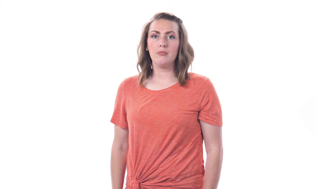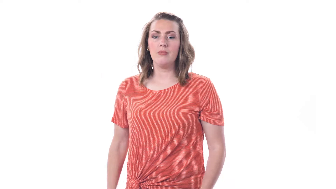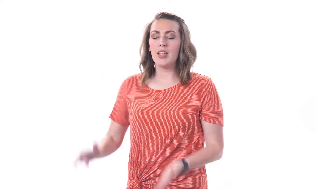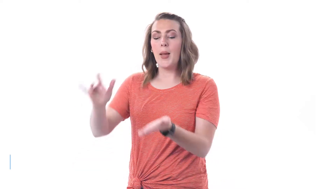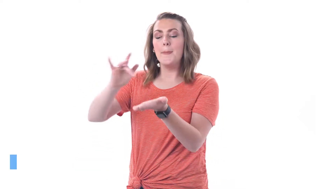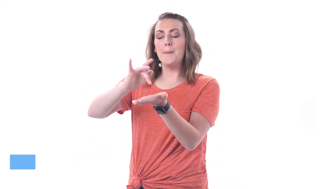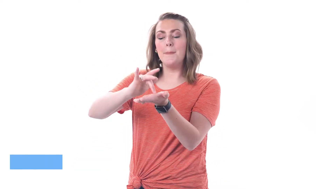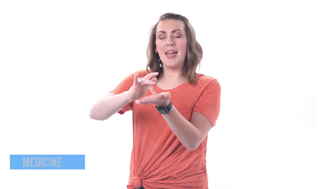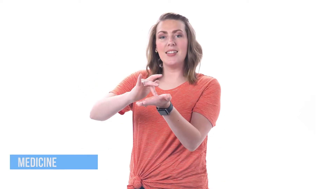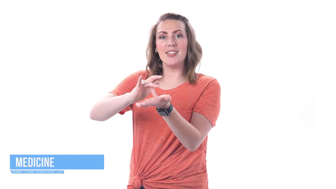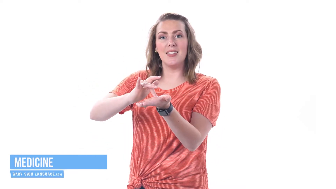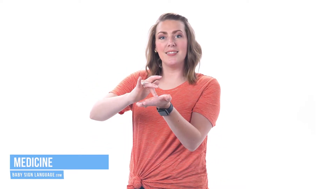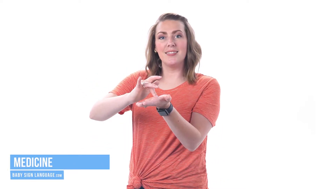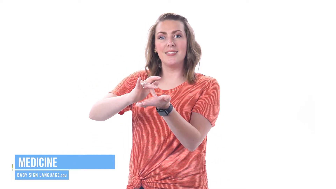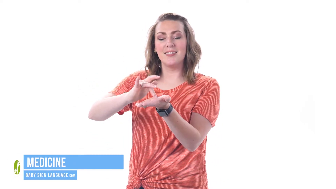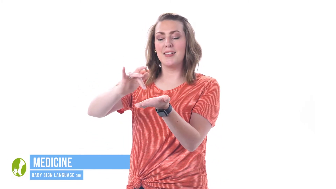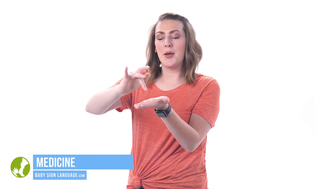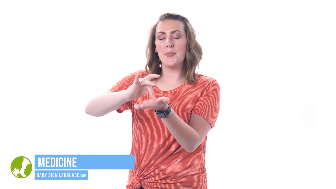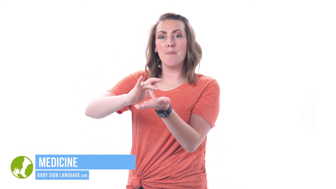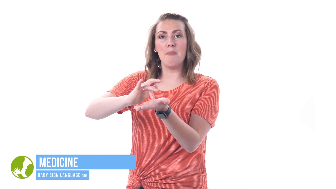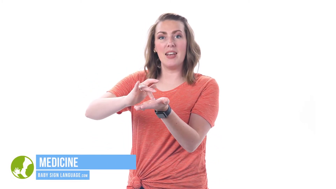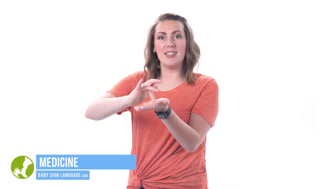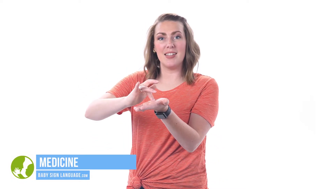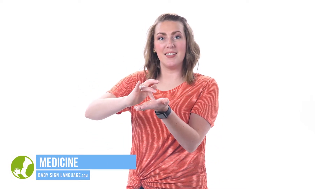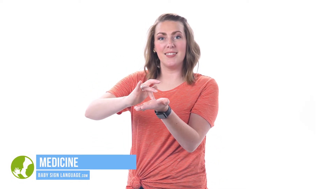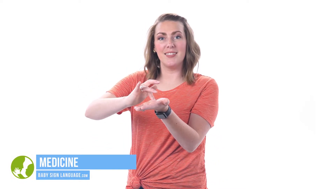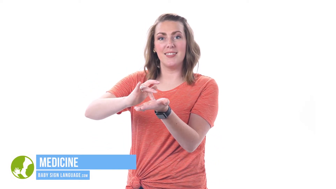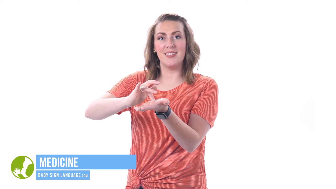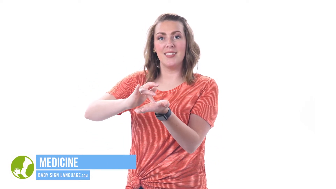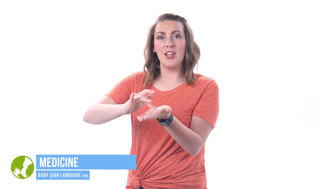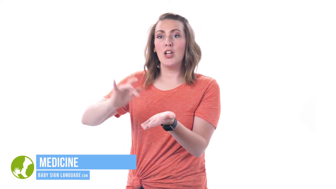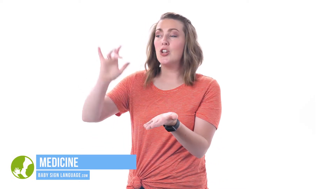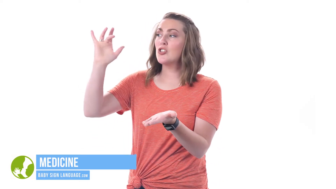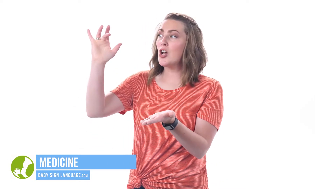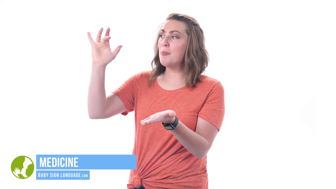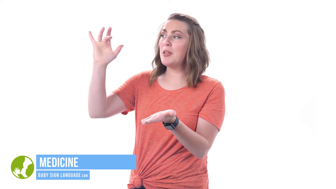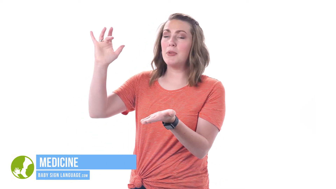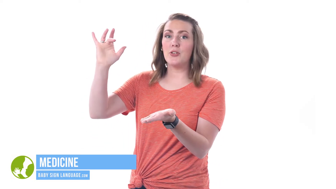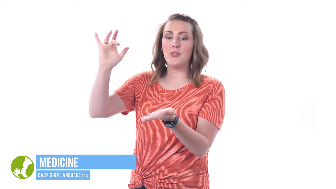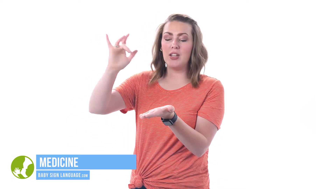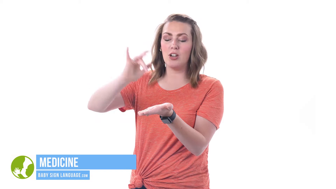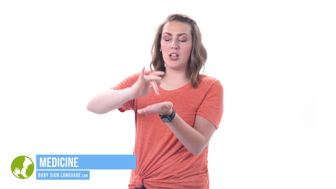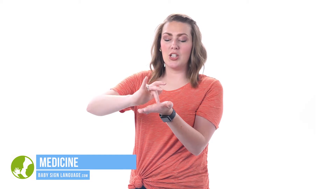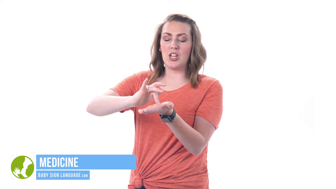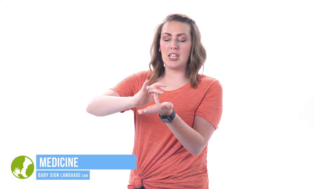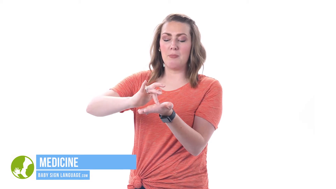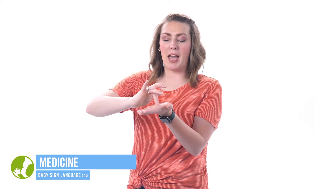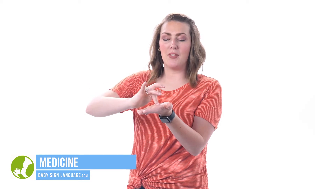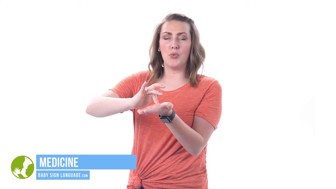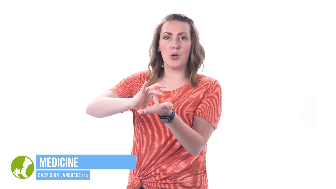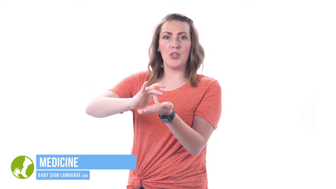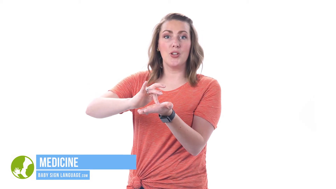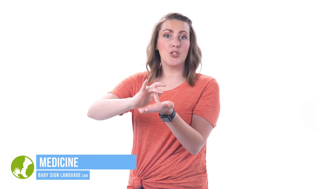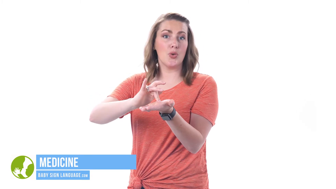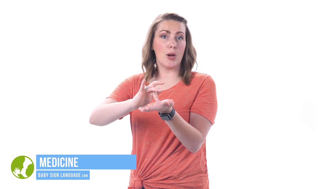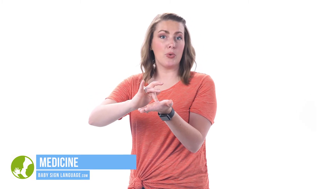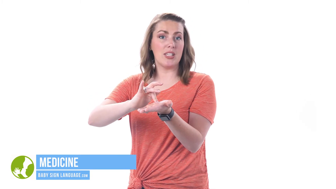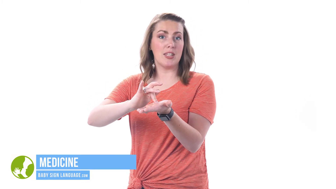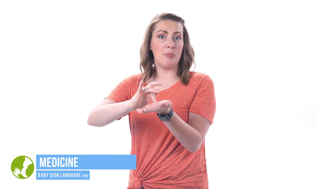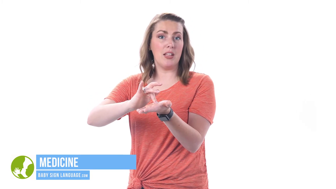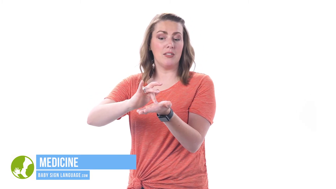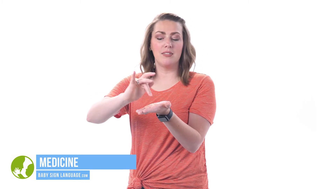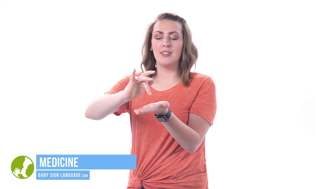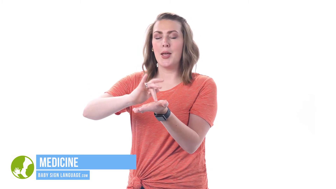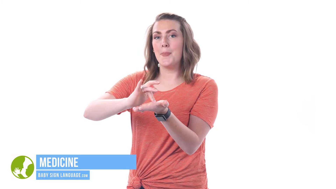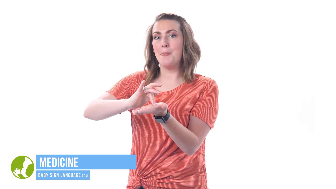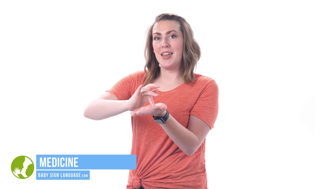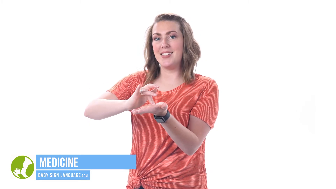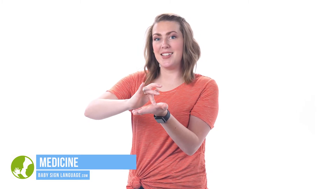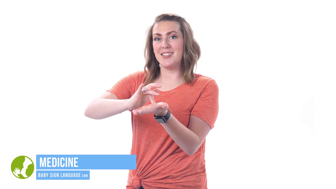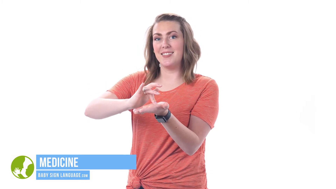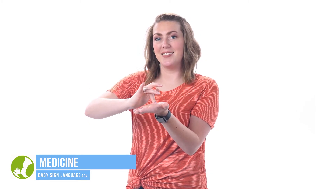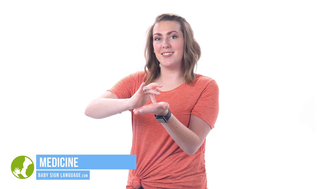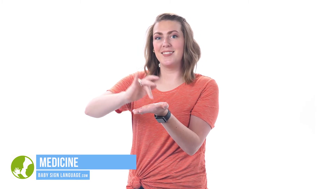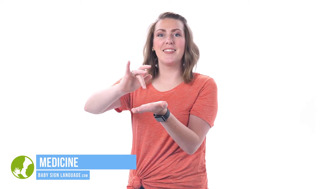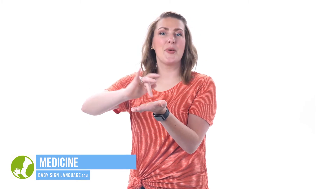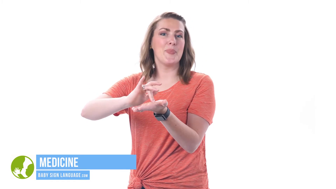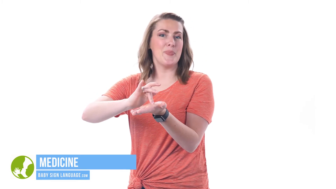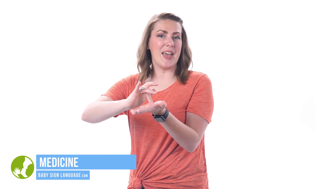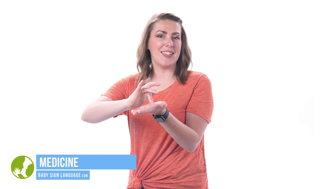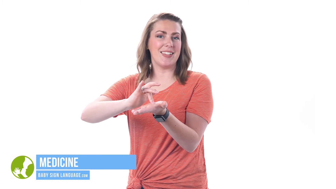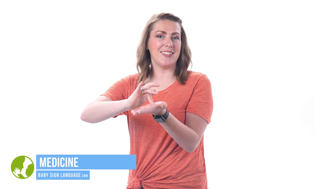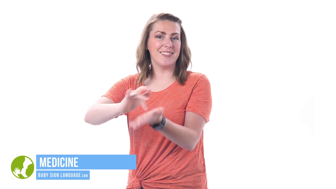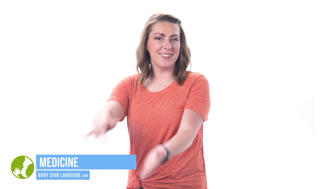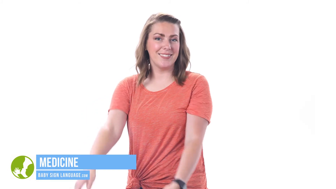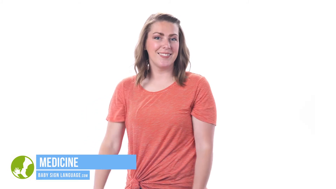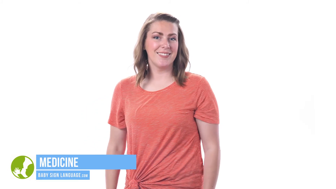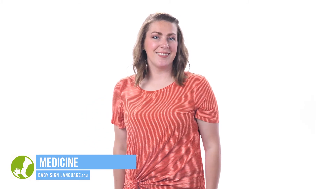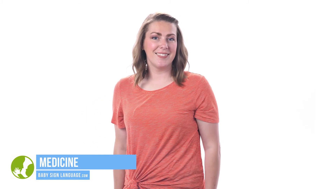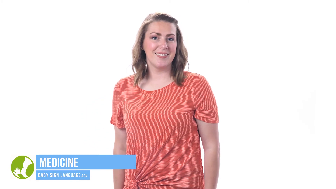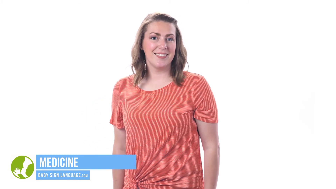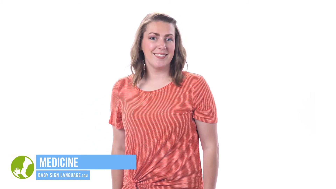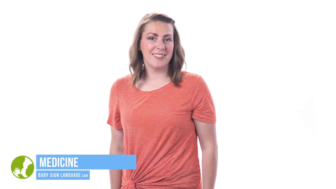Medicine